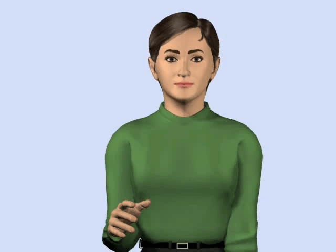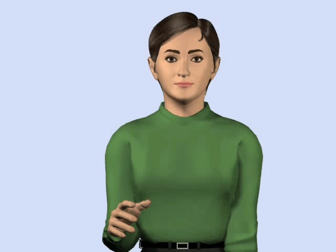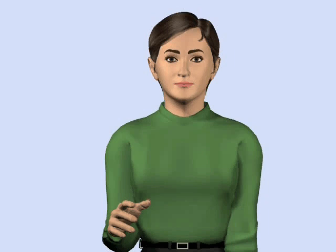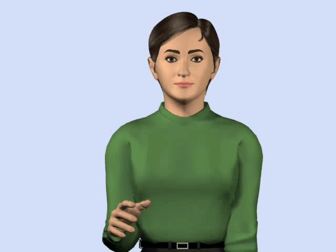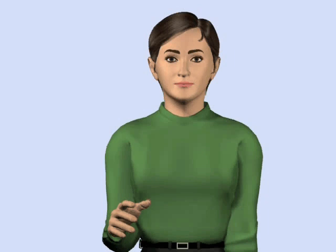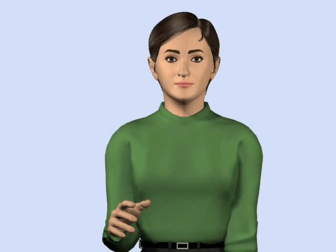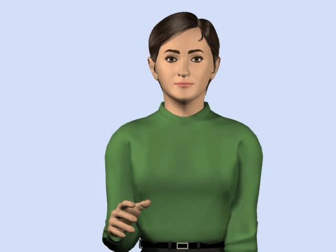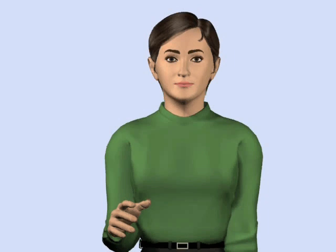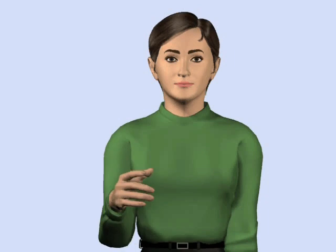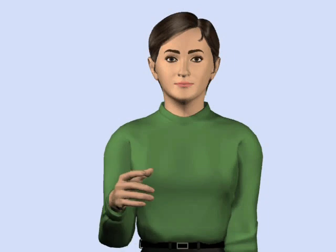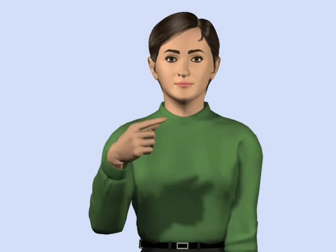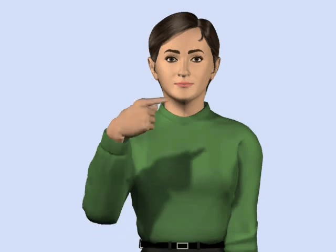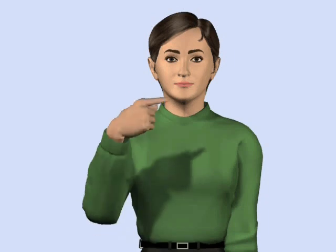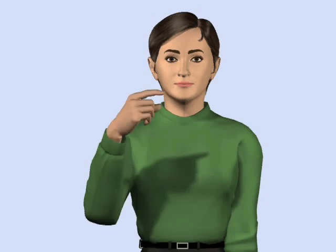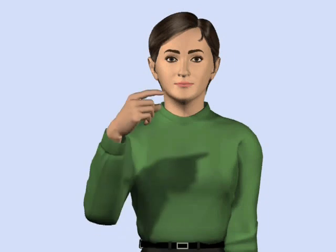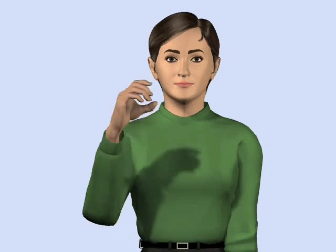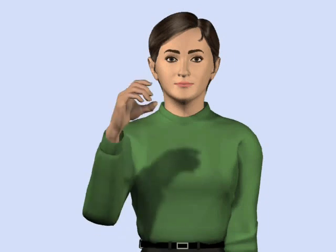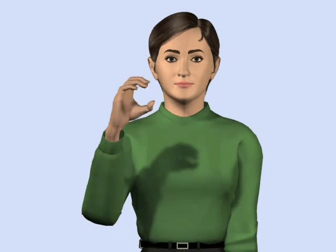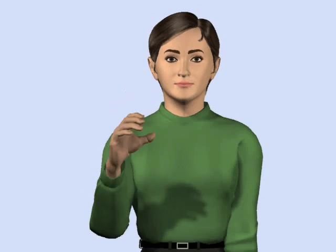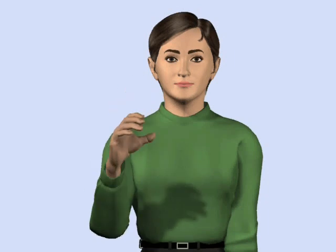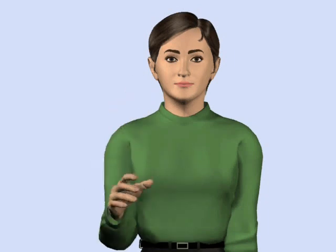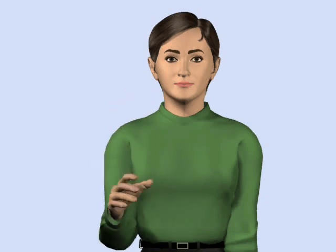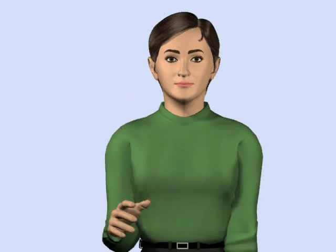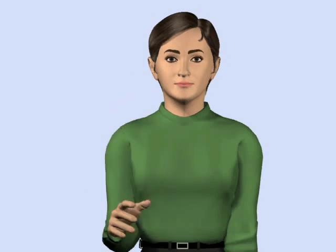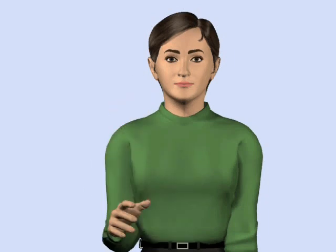Garden City,MI